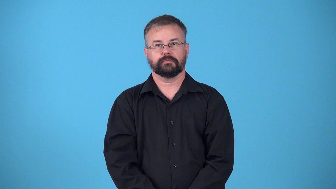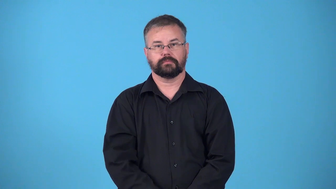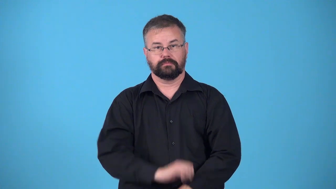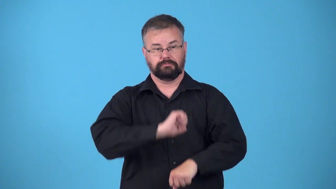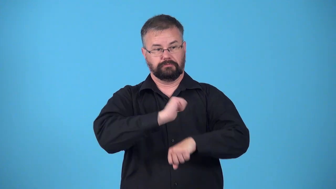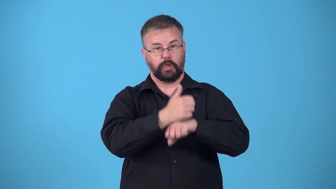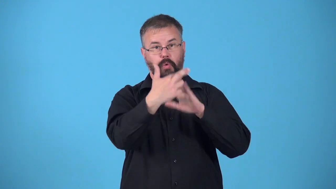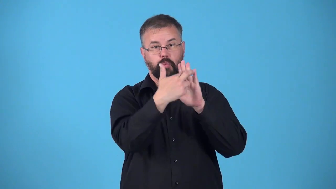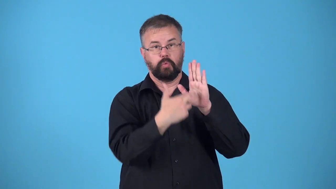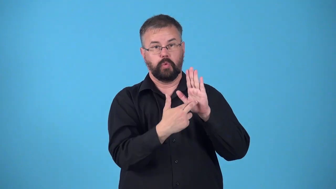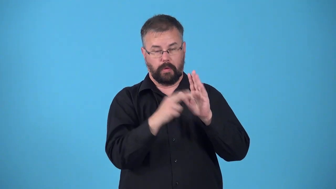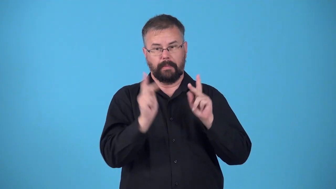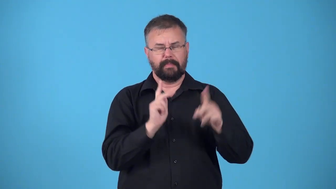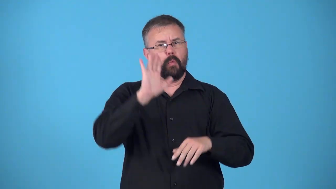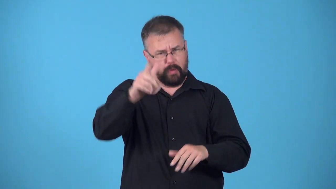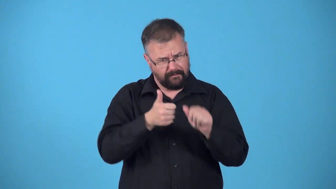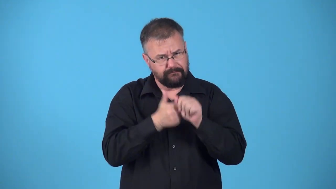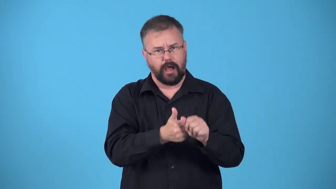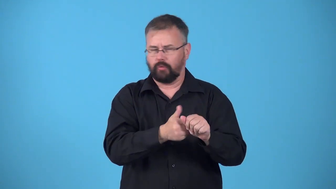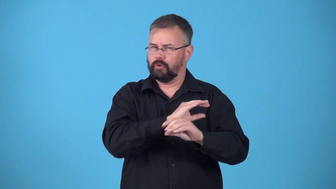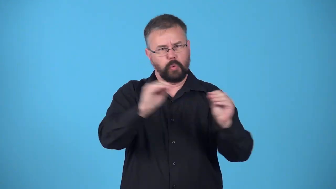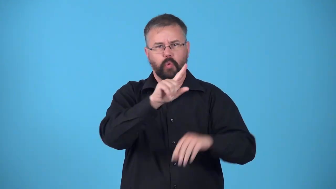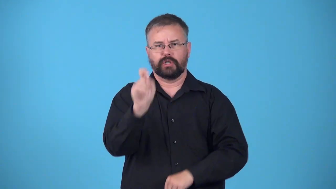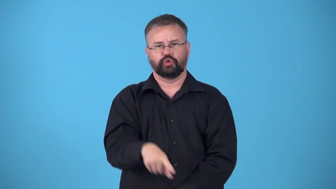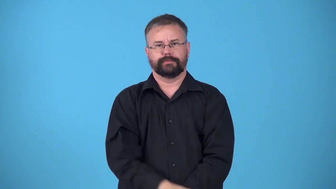dogmatize